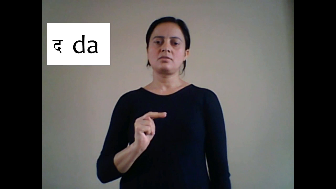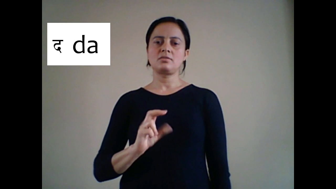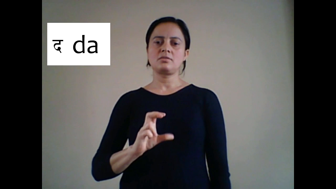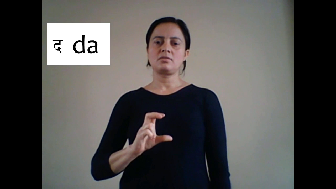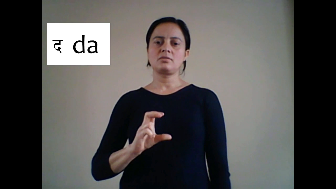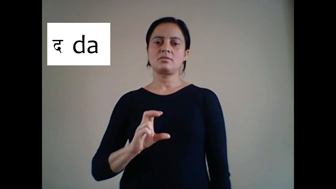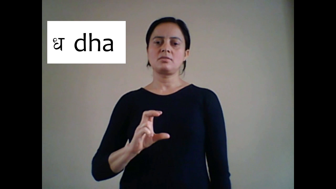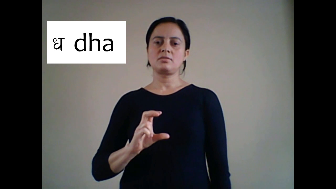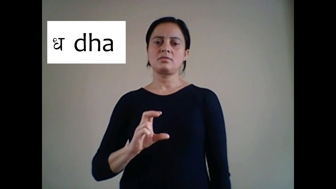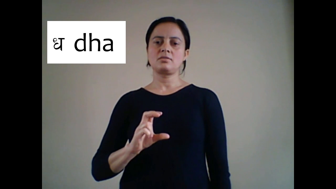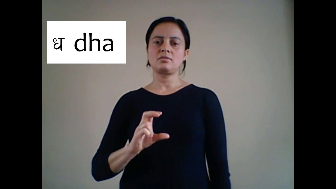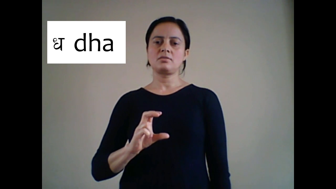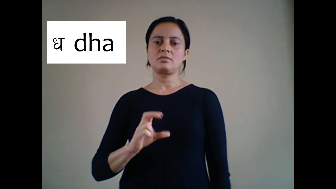letternepalda2